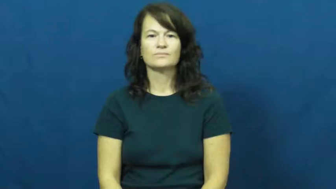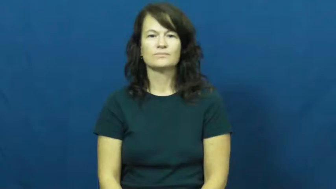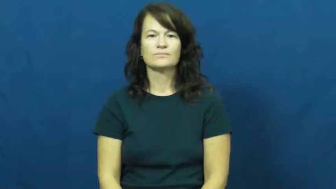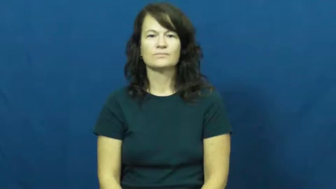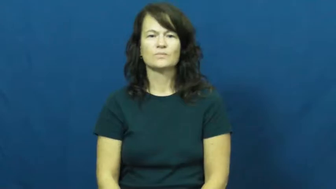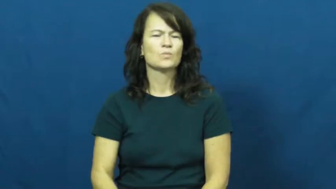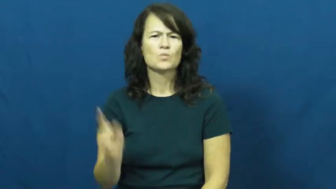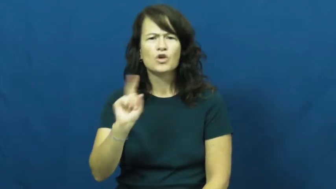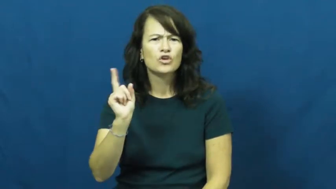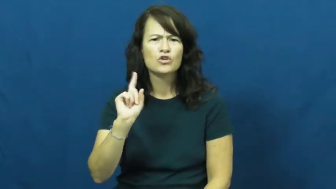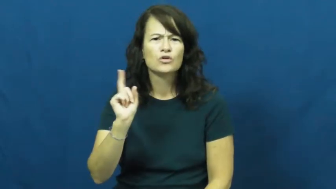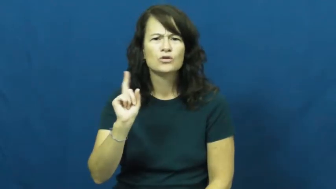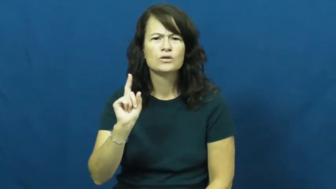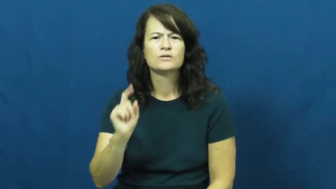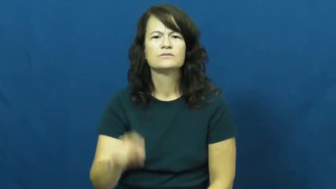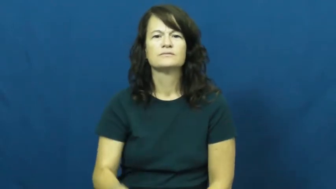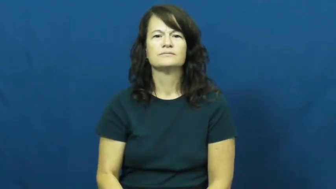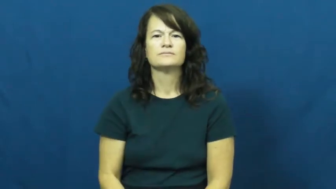where